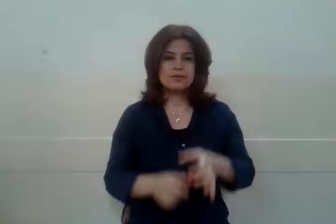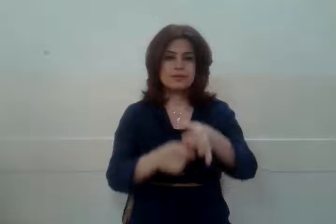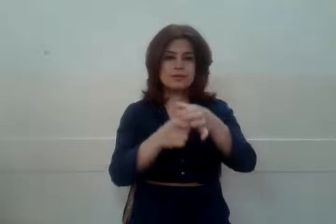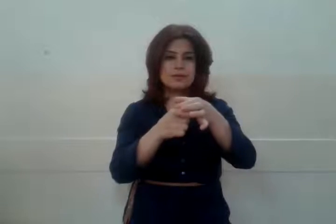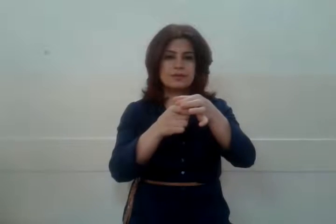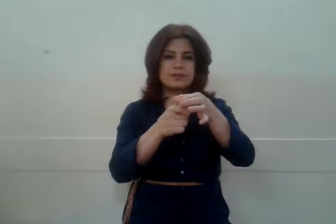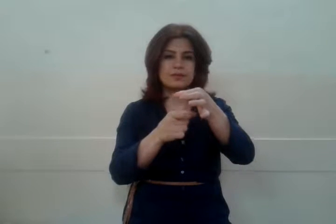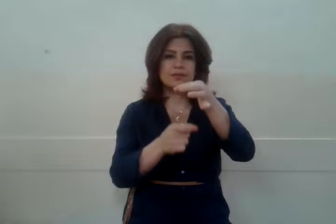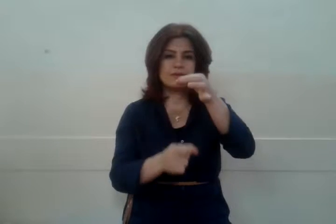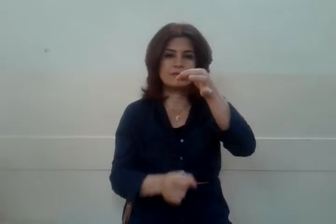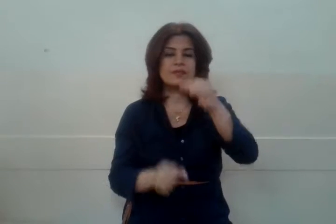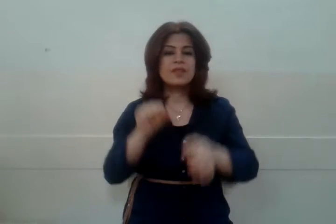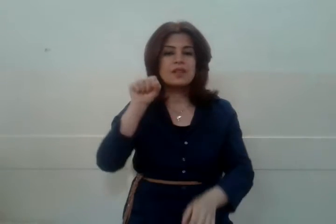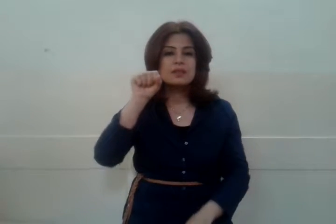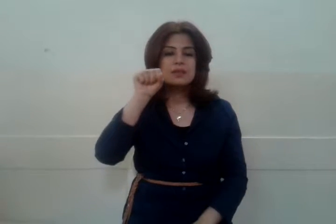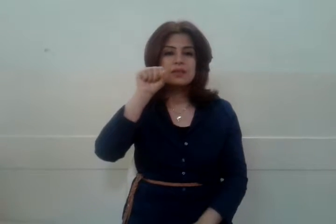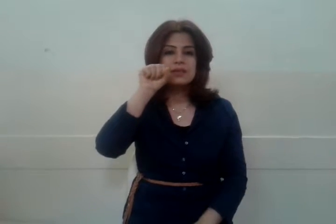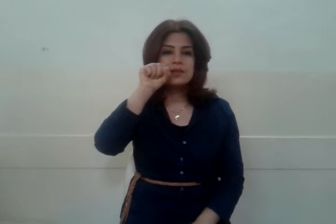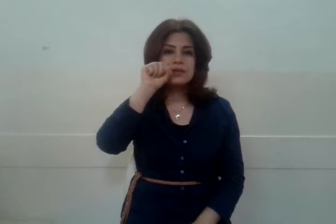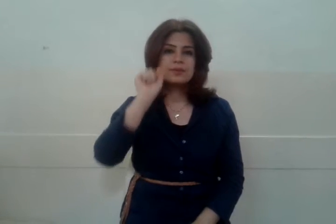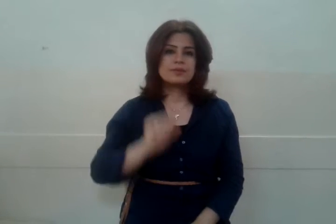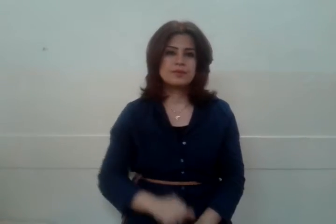carrot